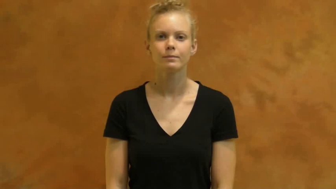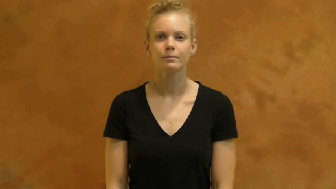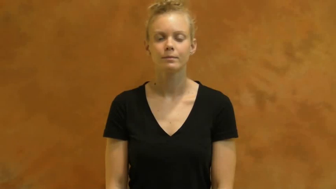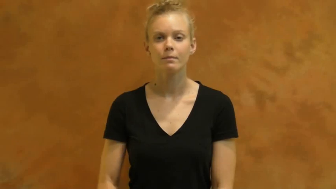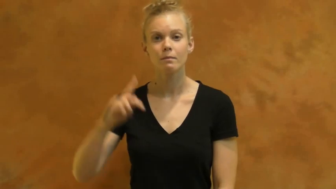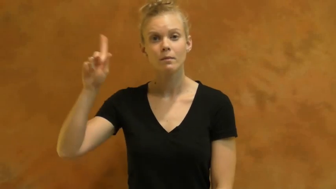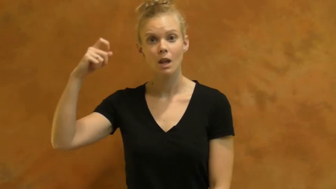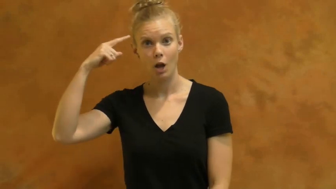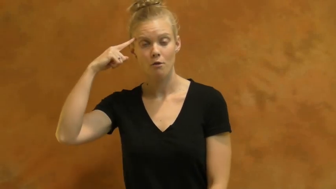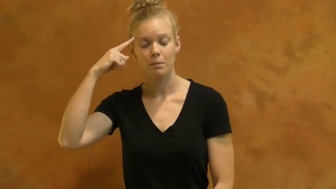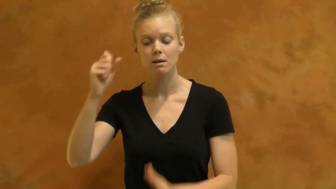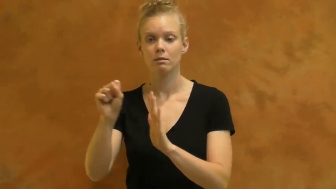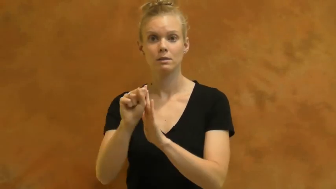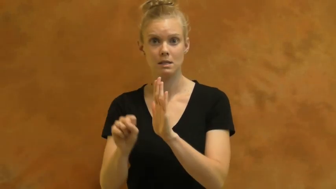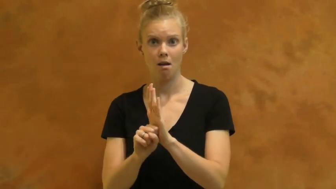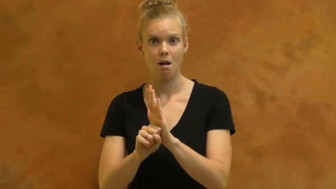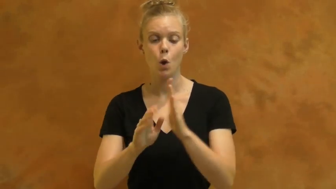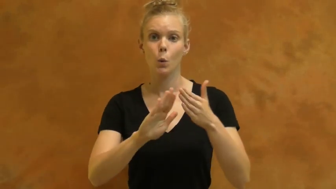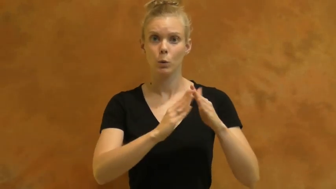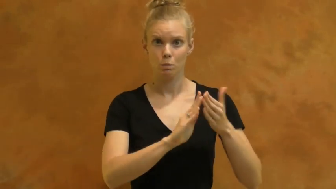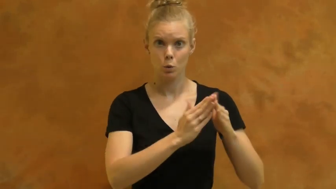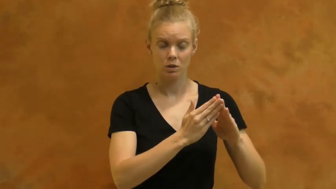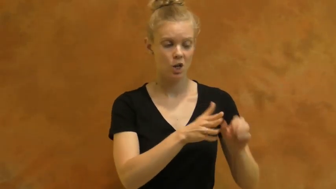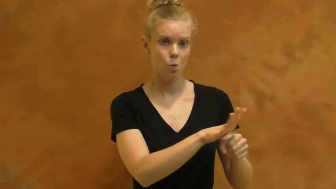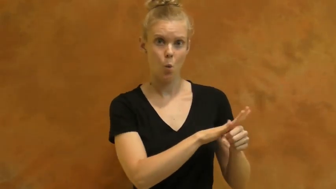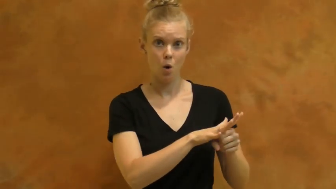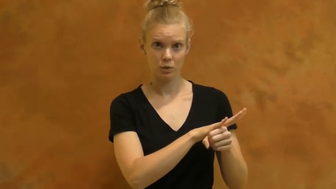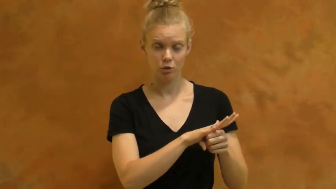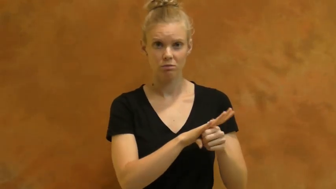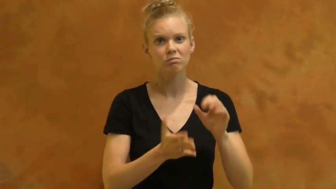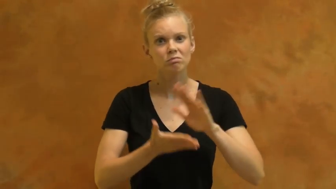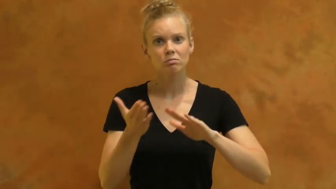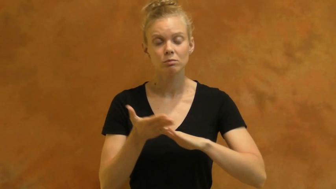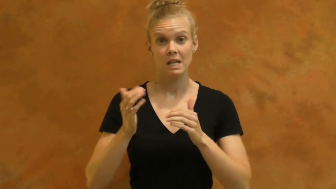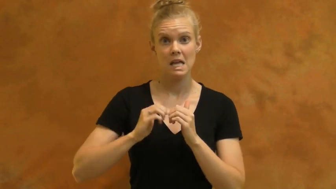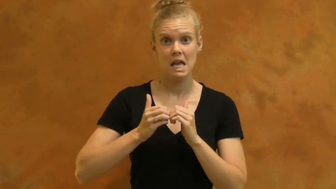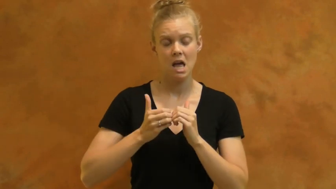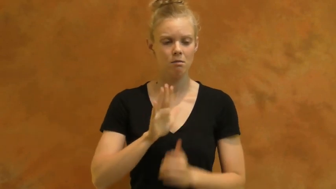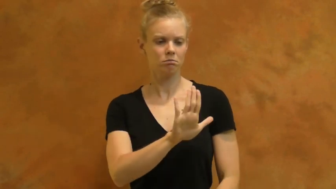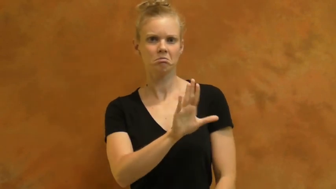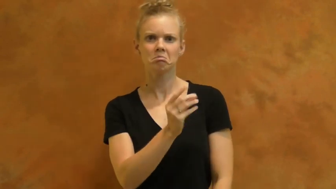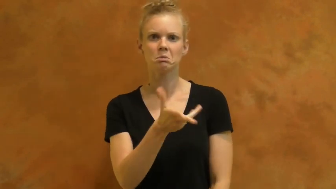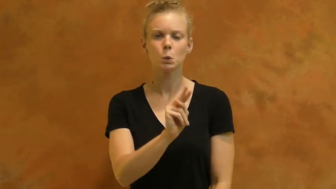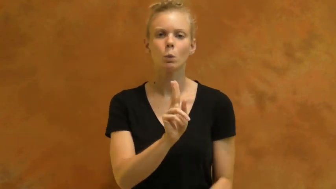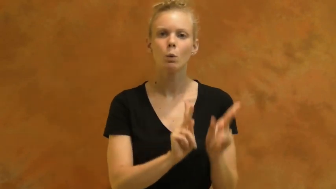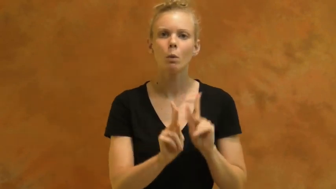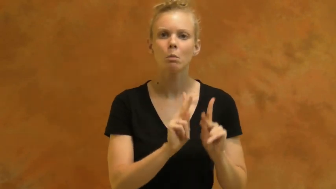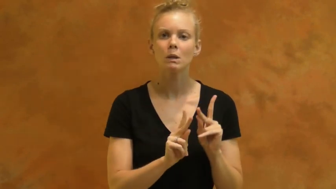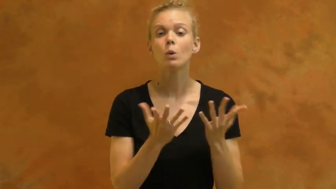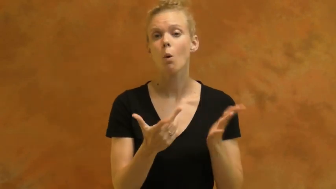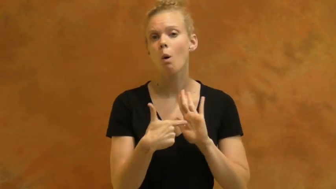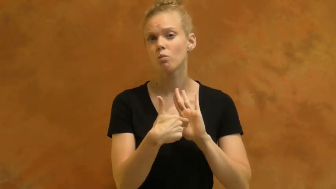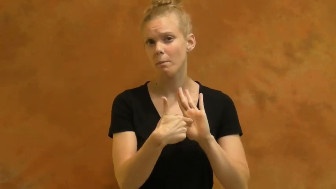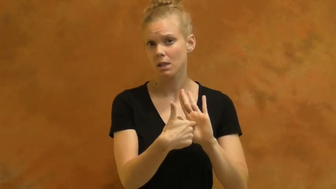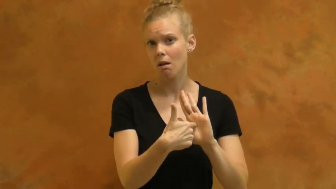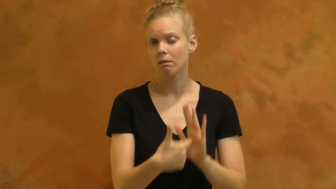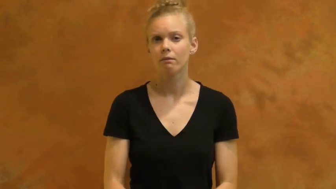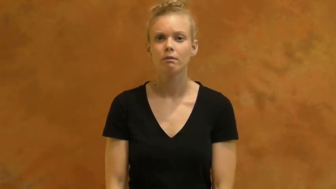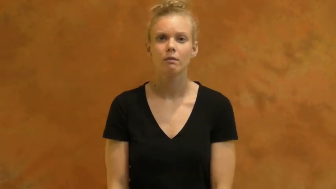self-government